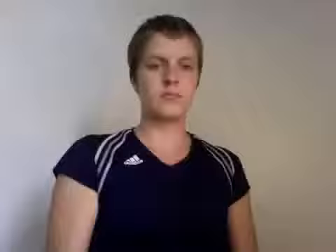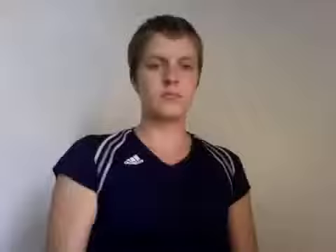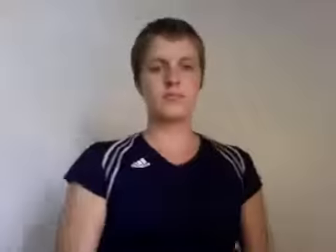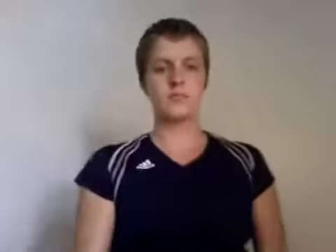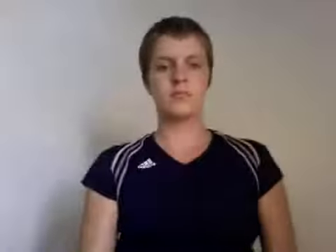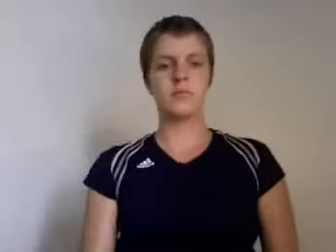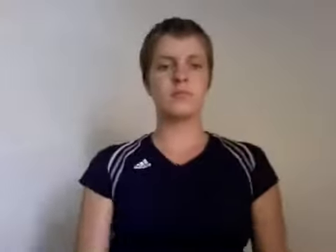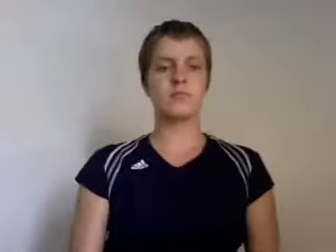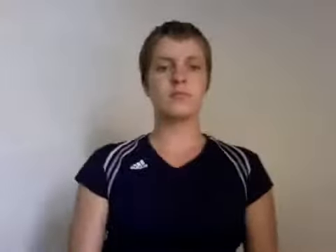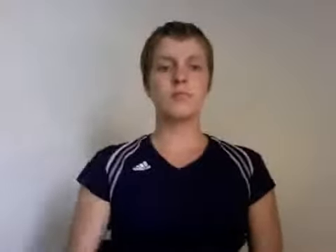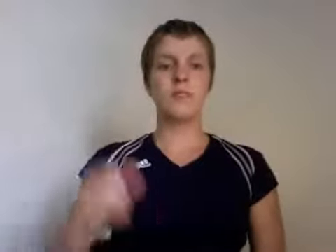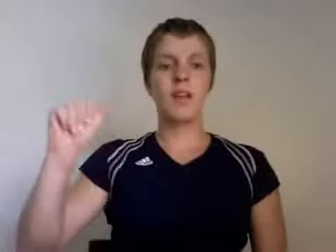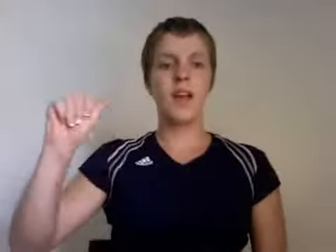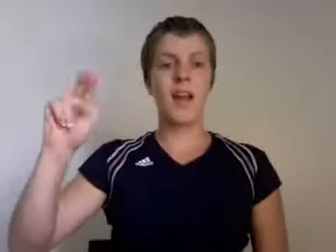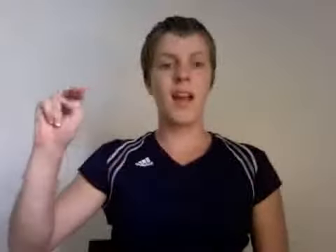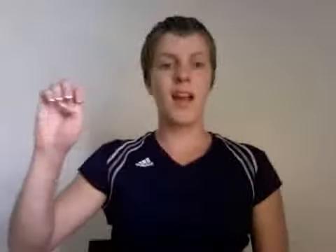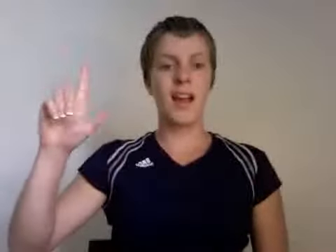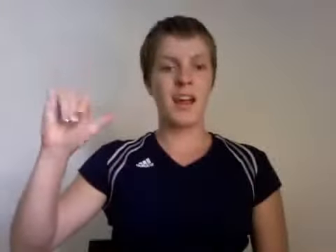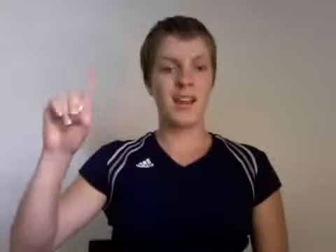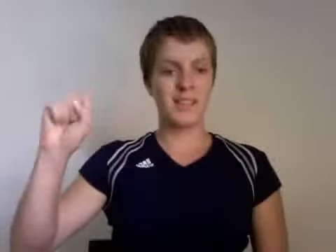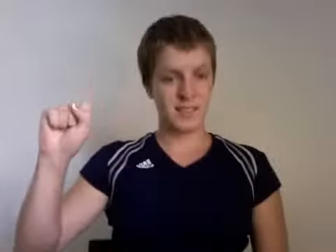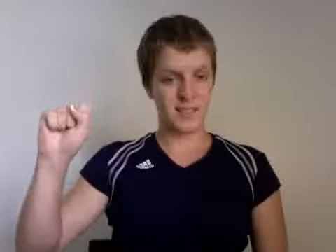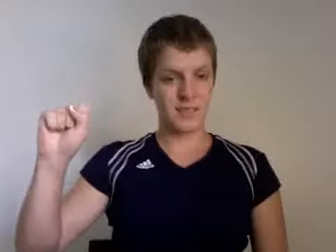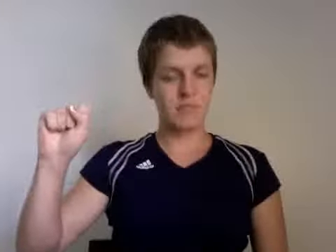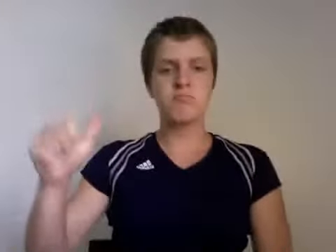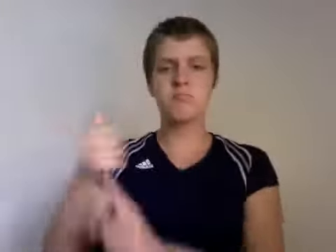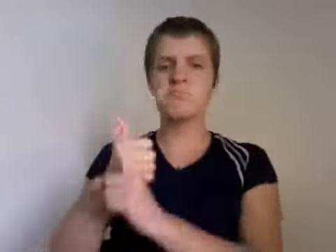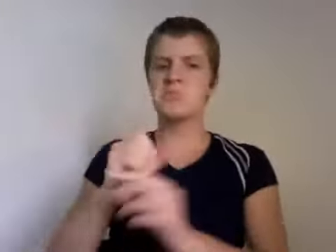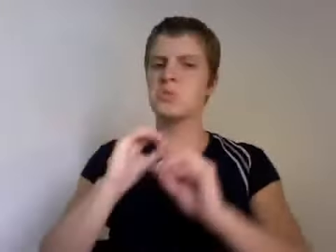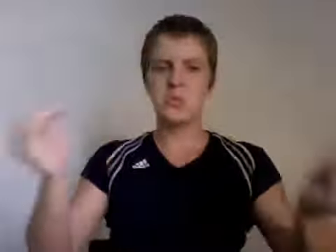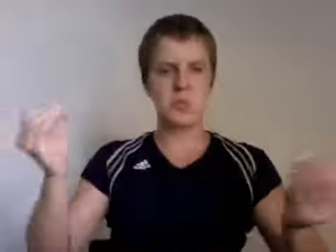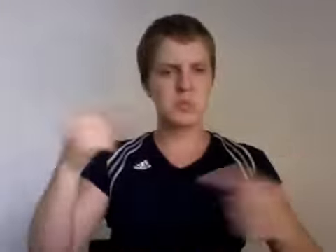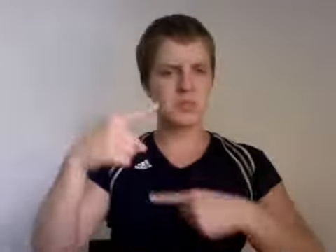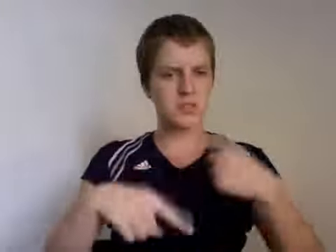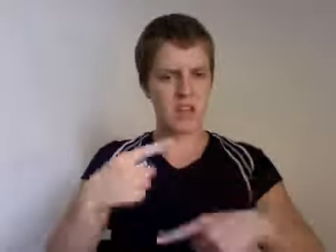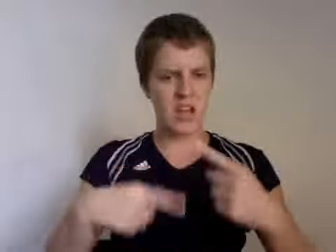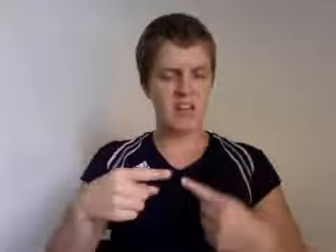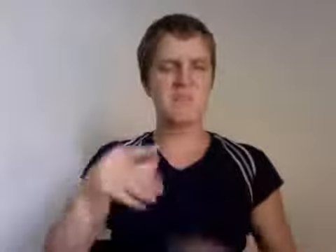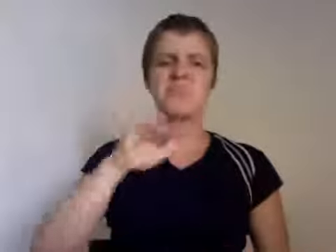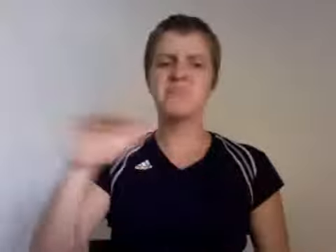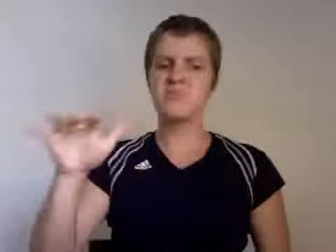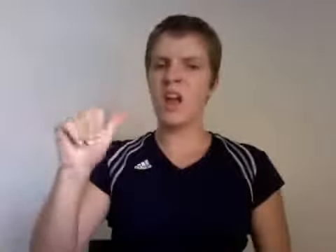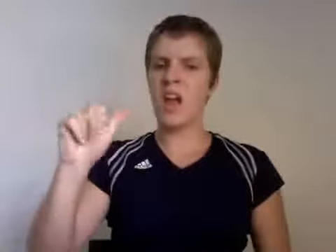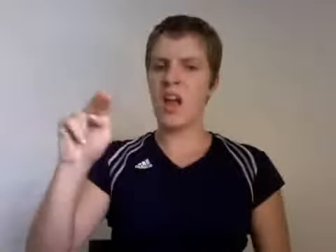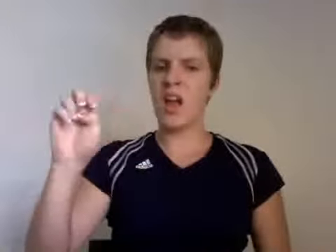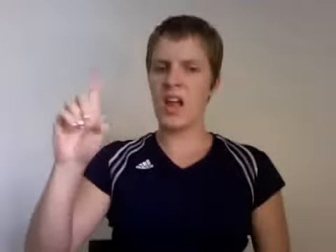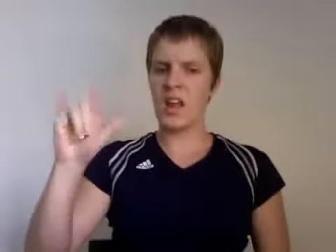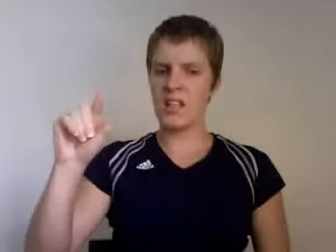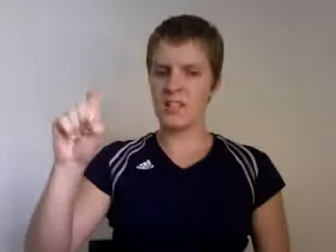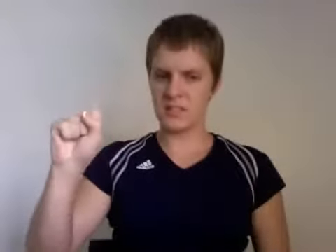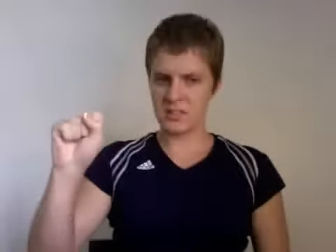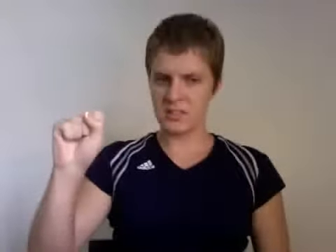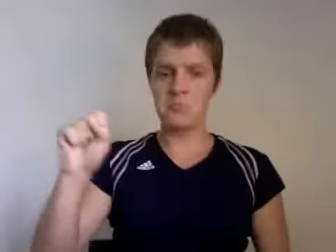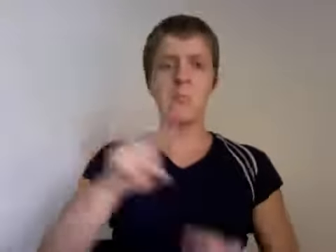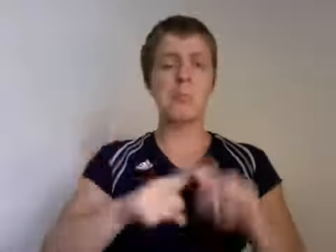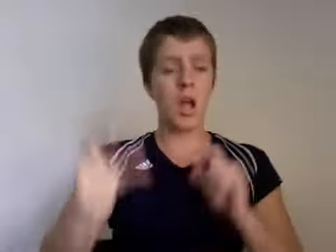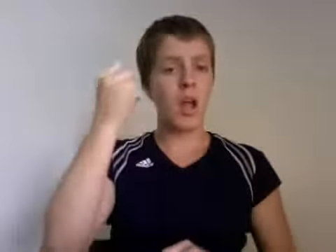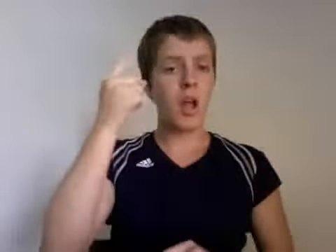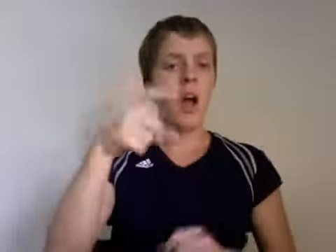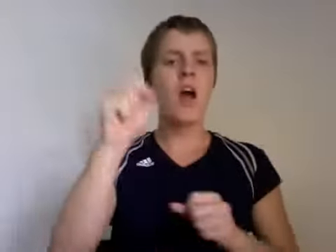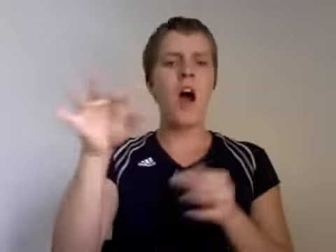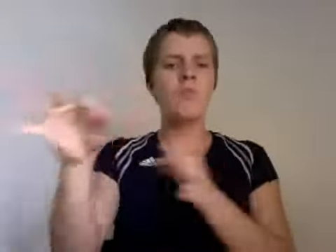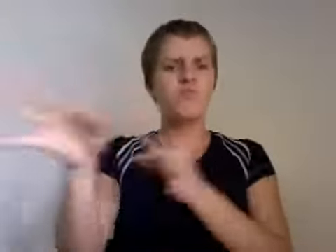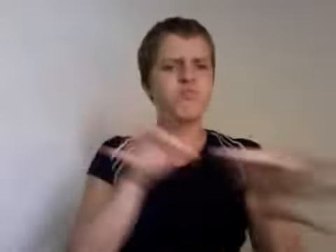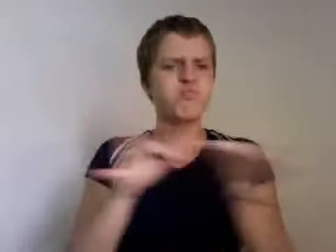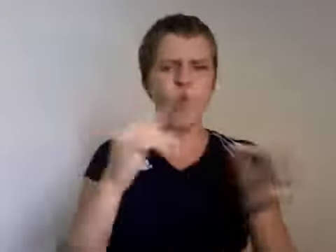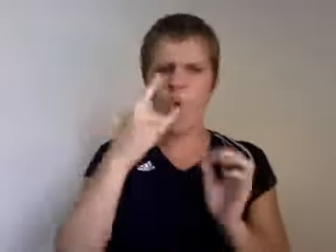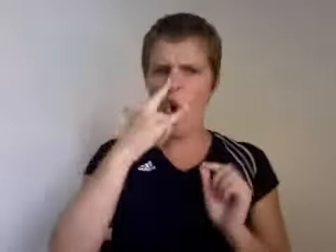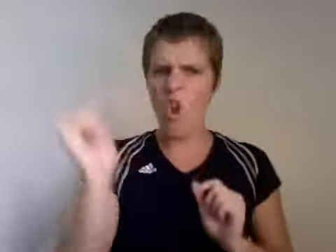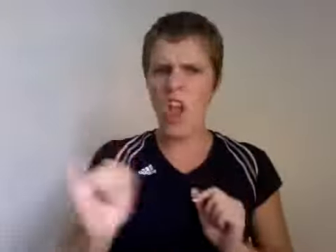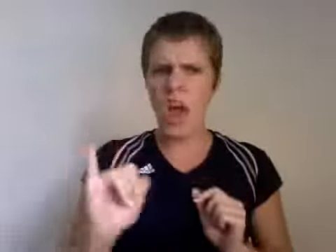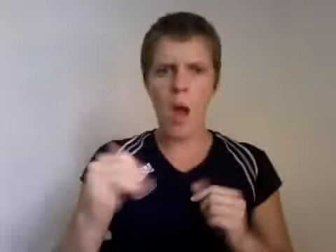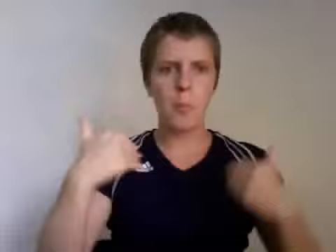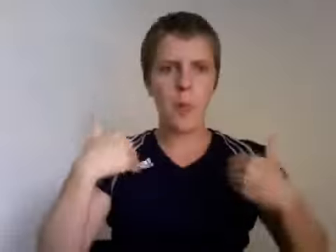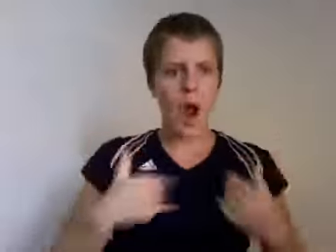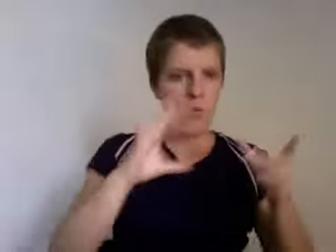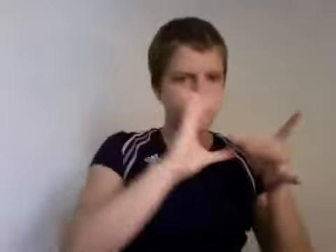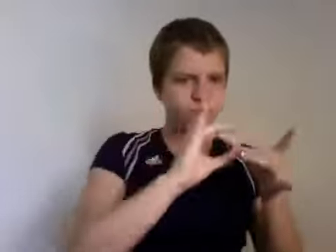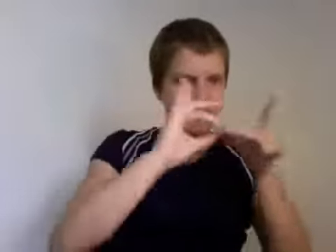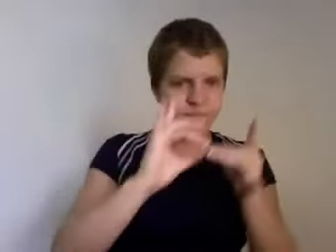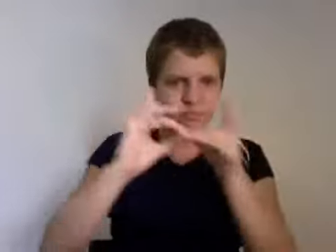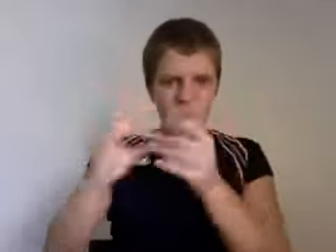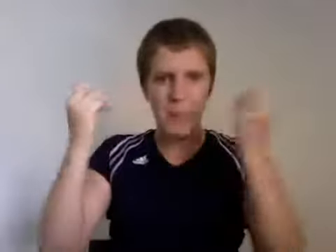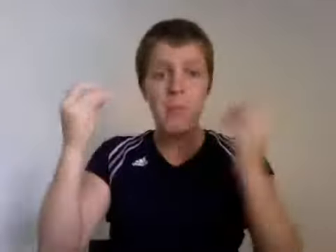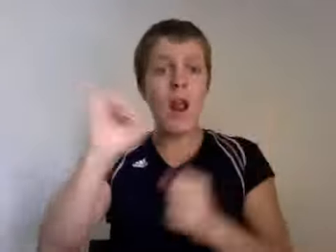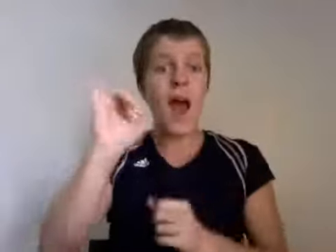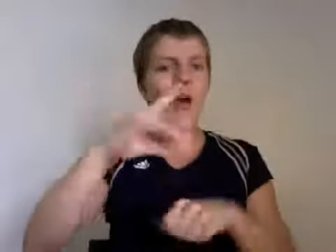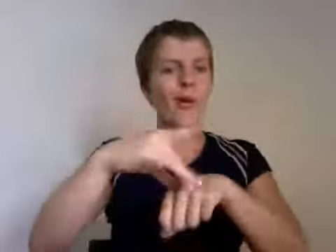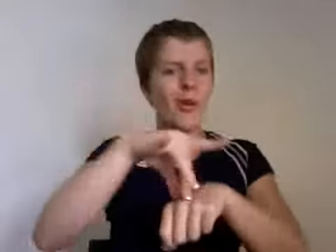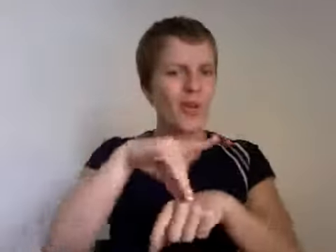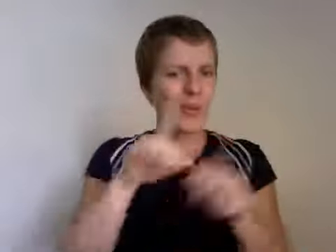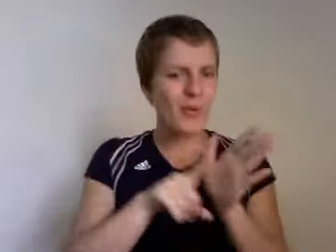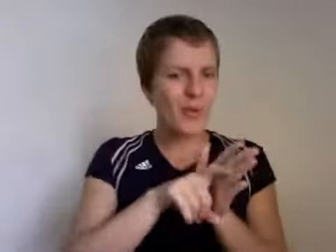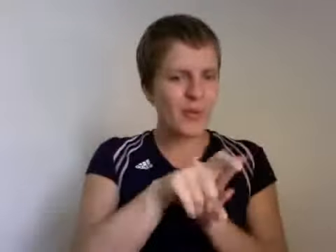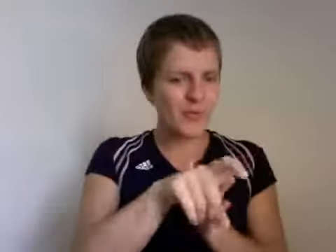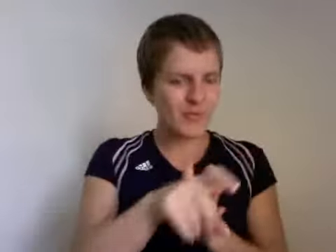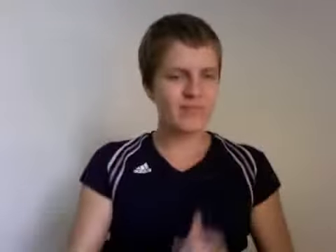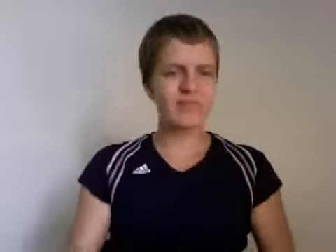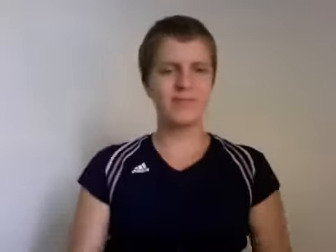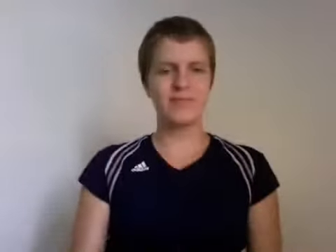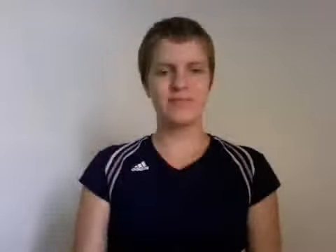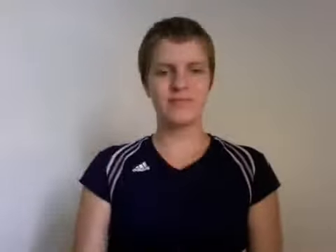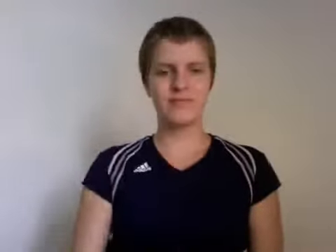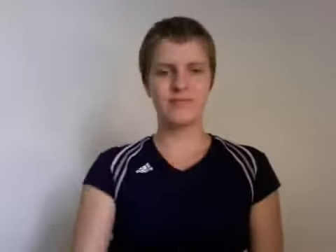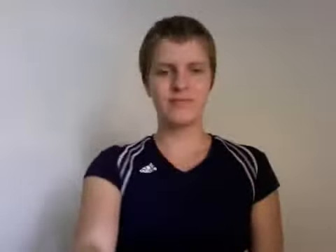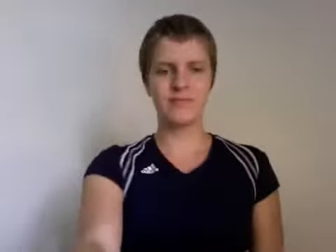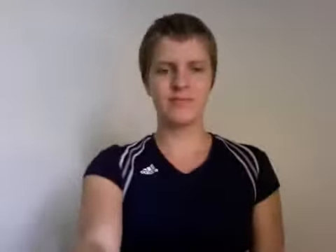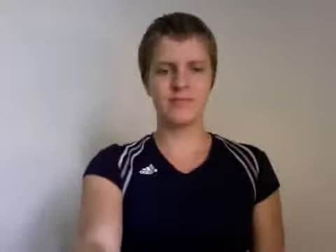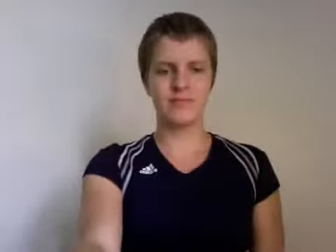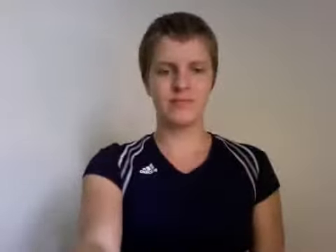Annelids